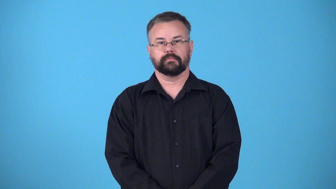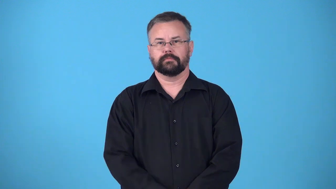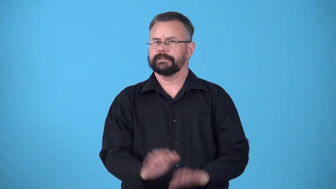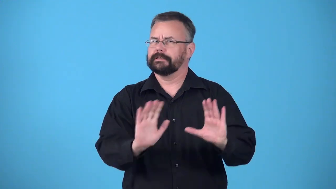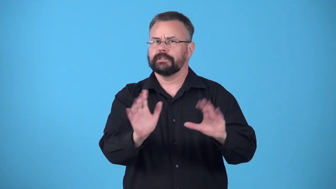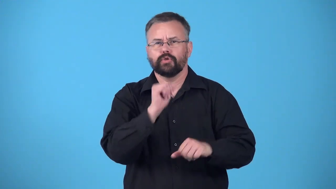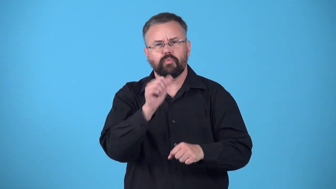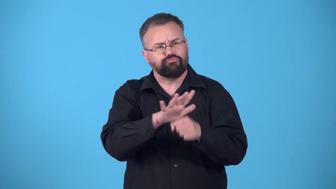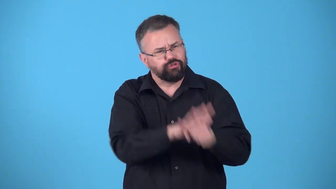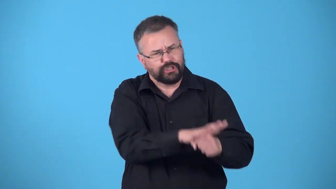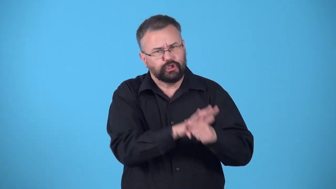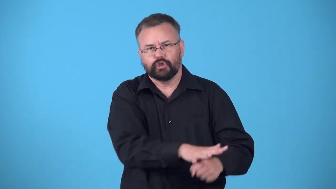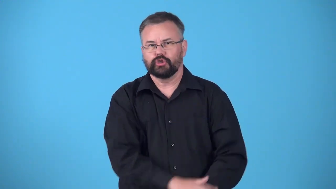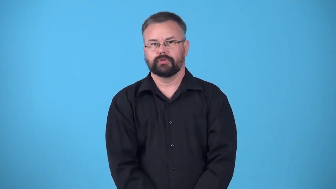back off, ease off